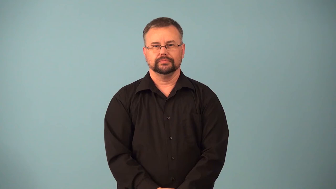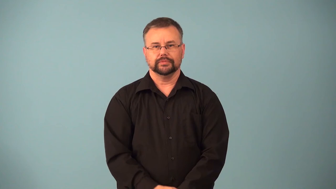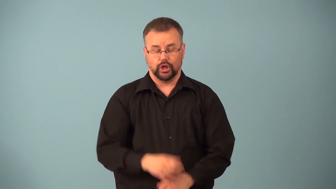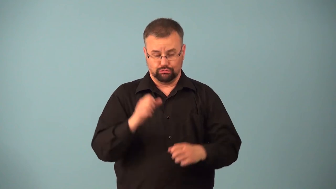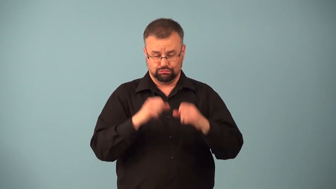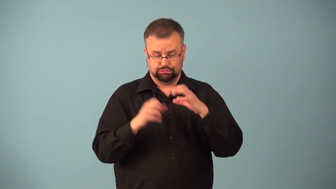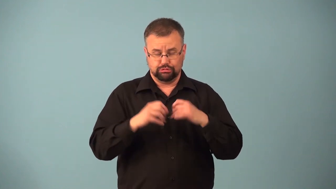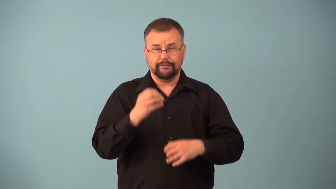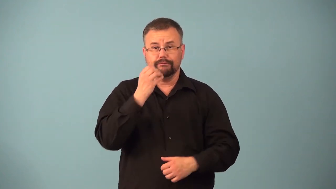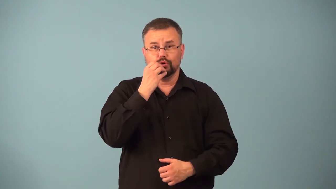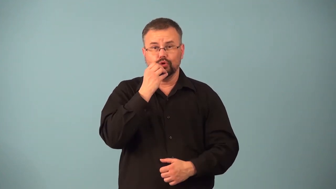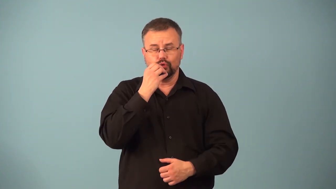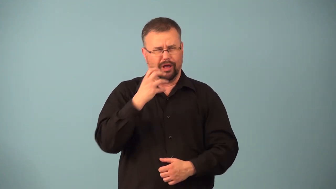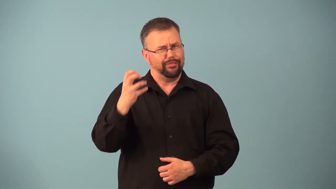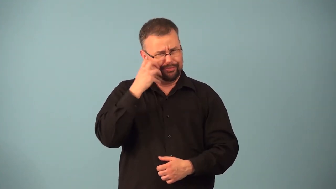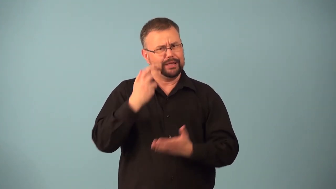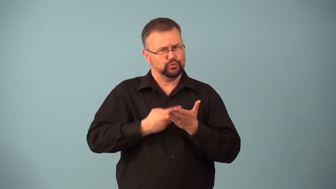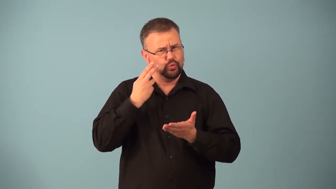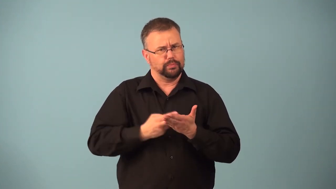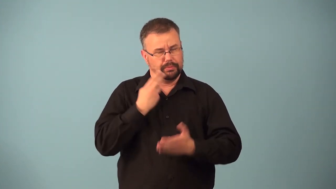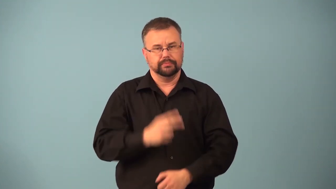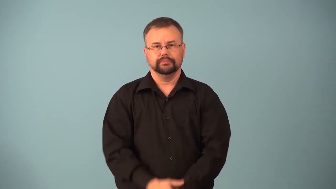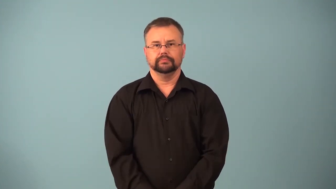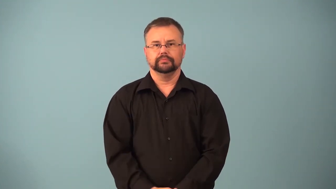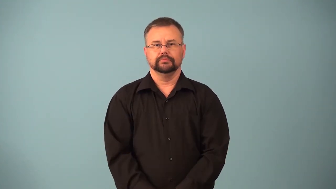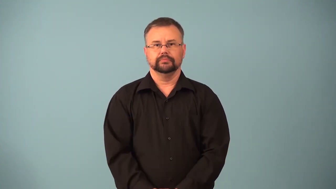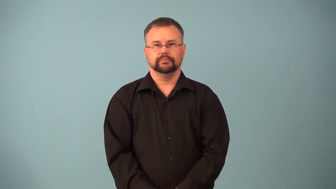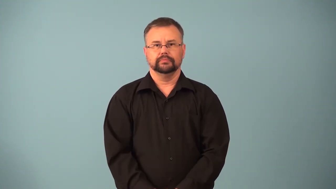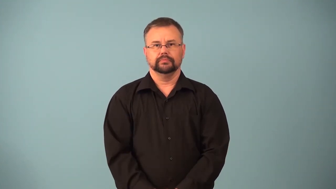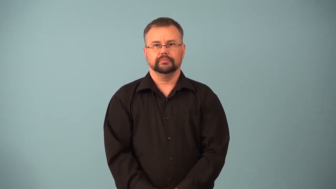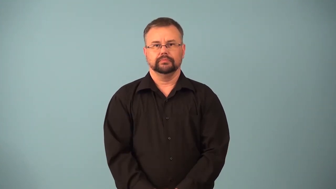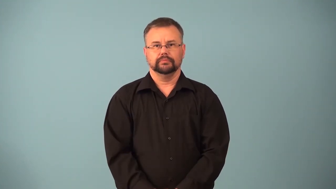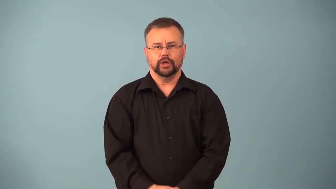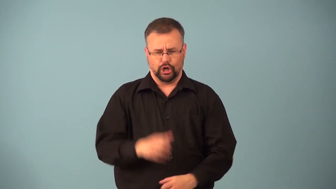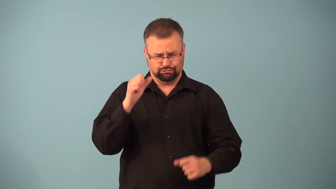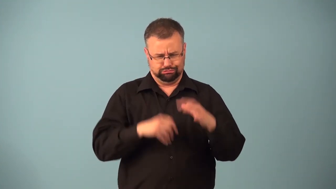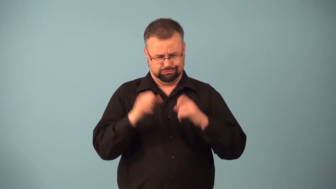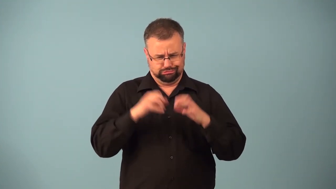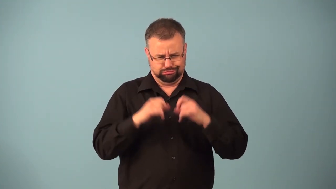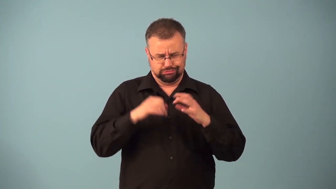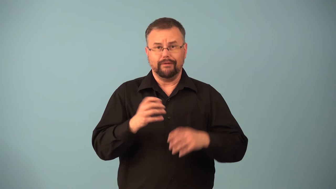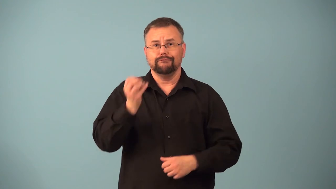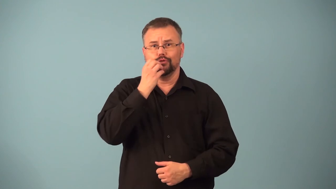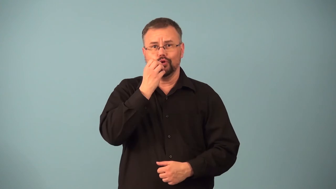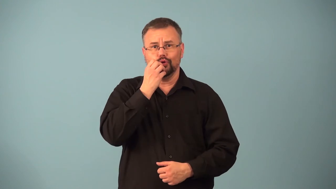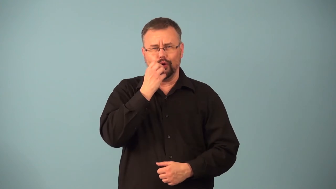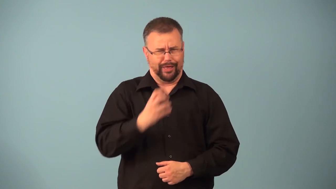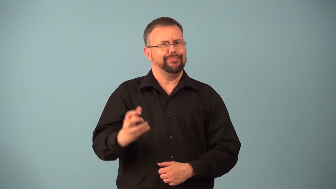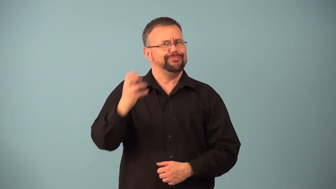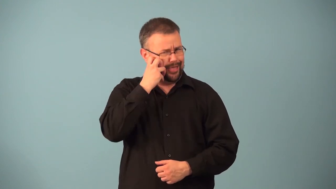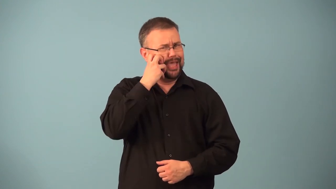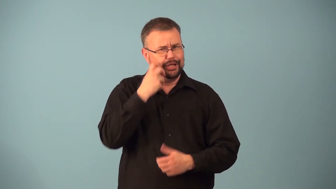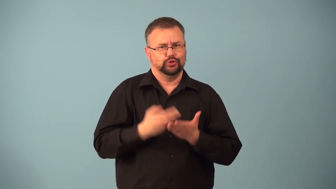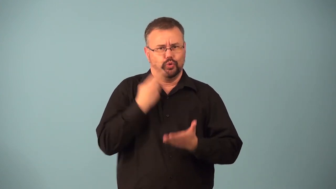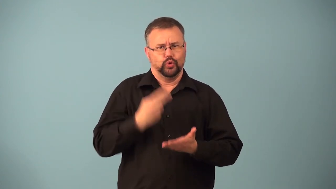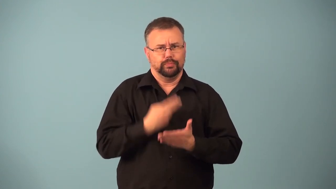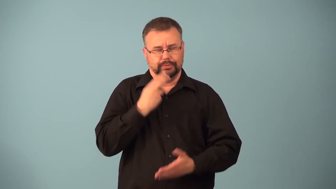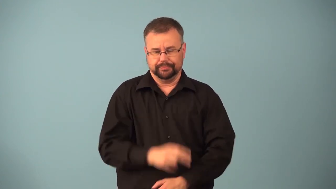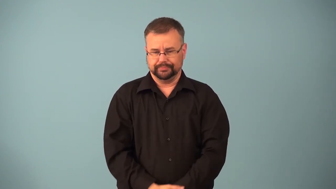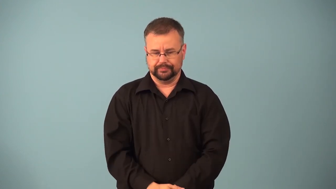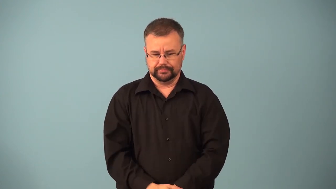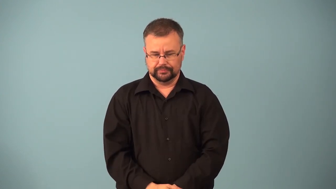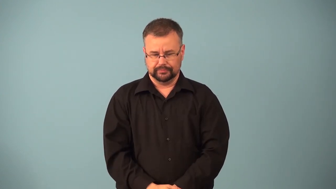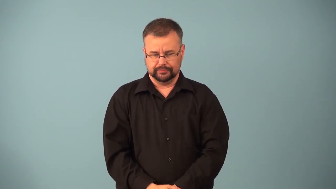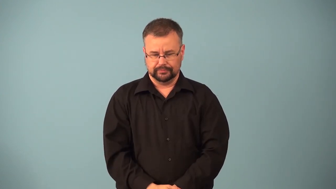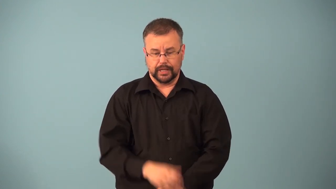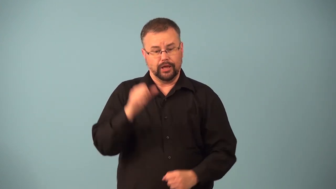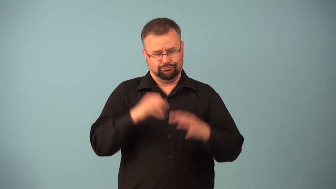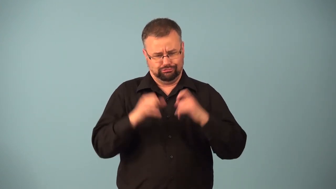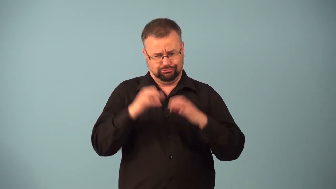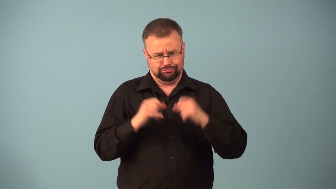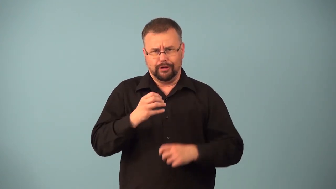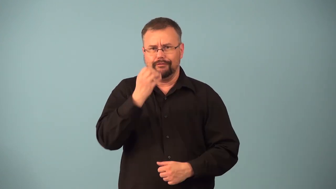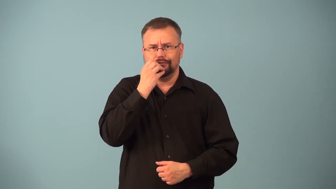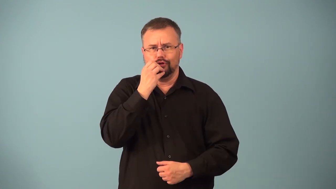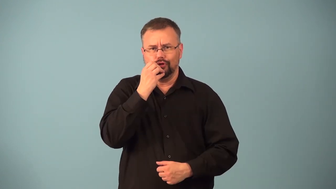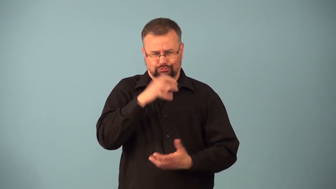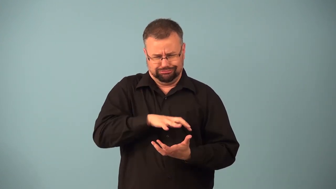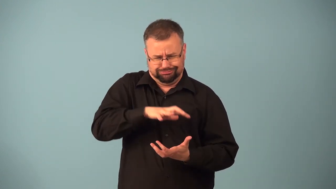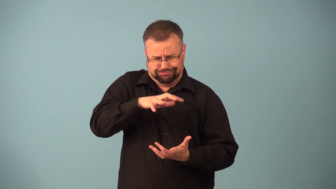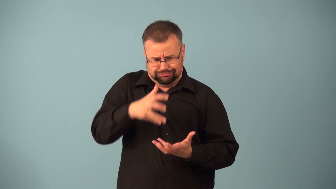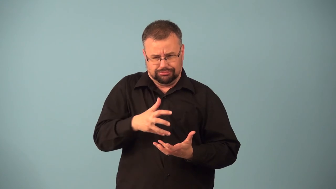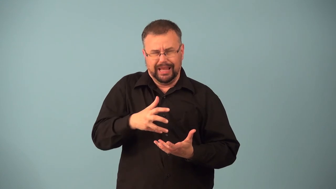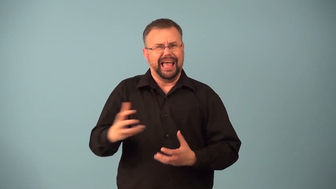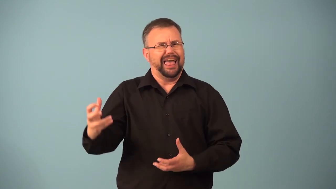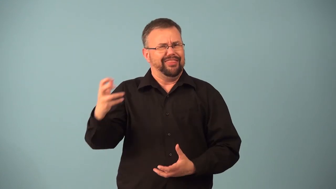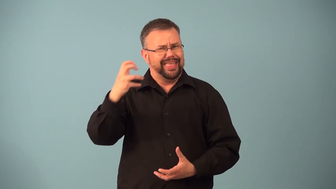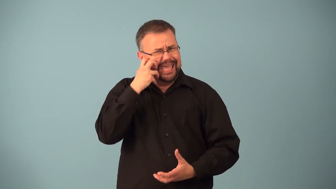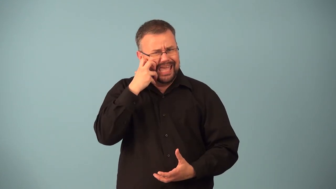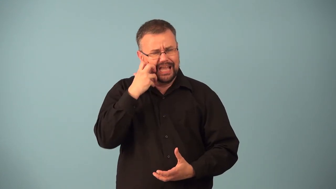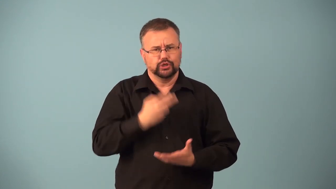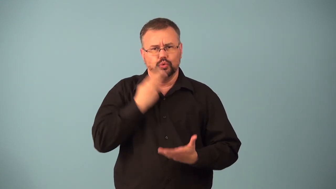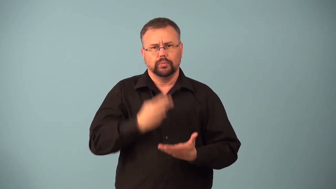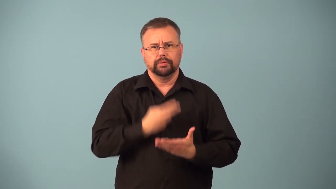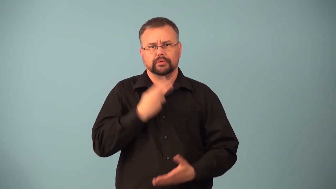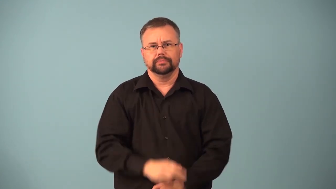hardy,hardier,hardiest-soup